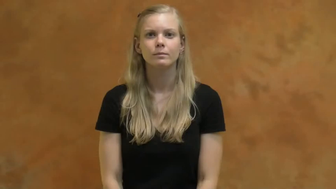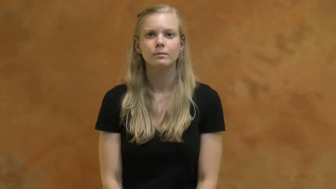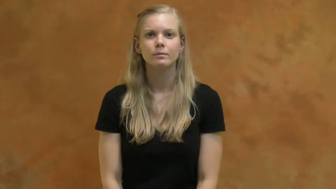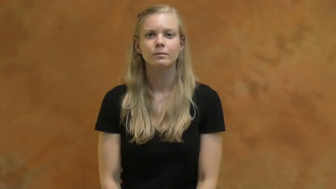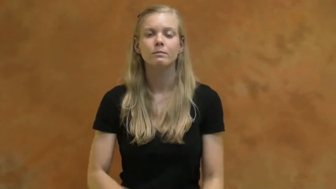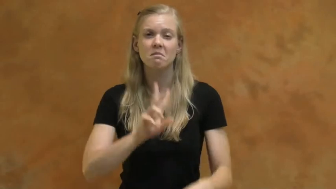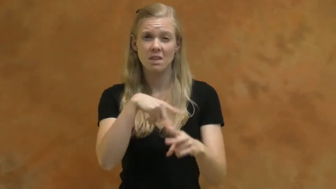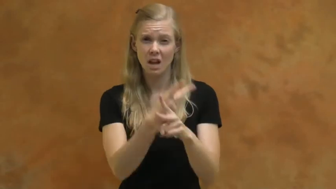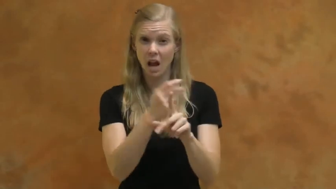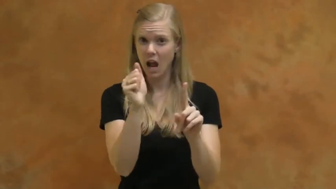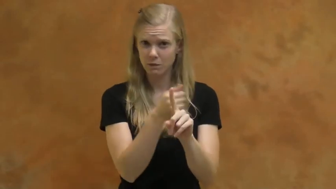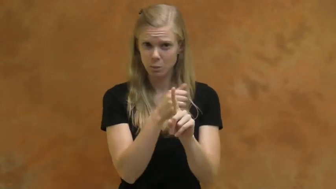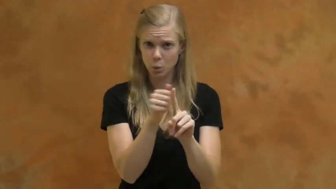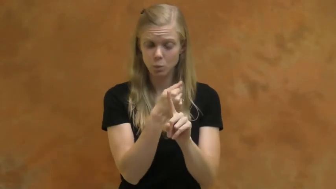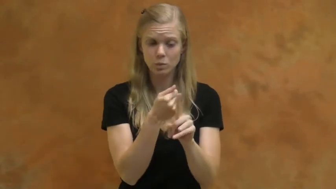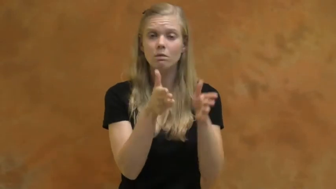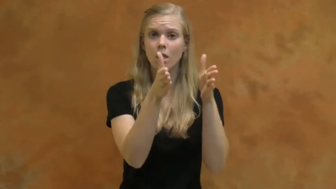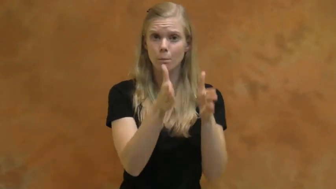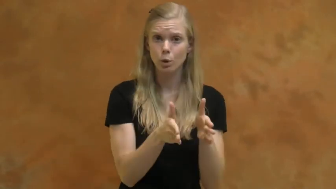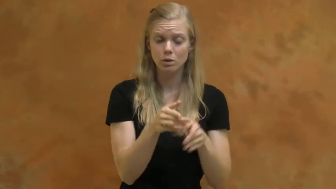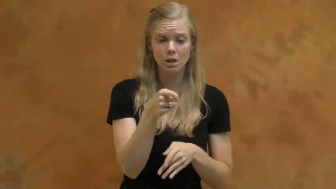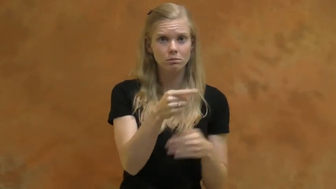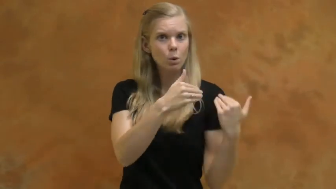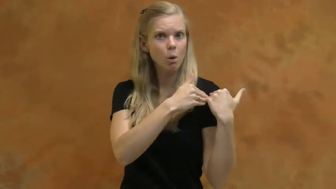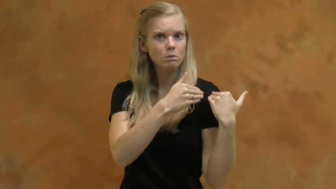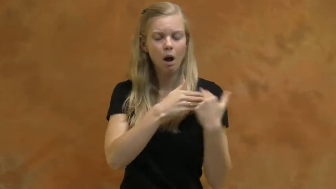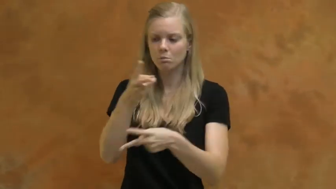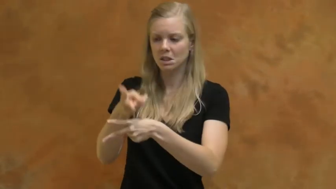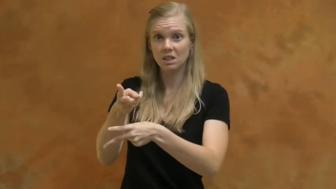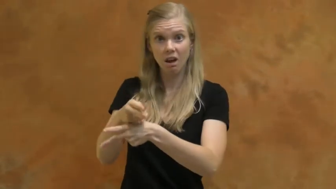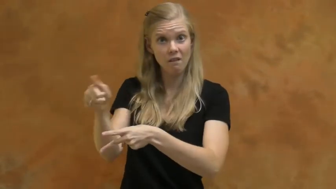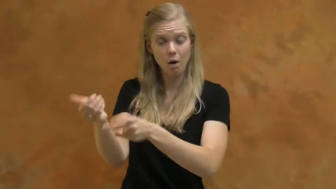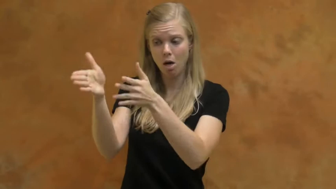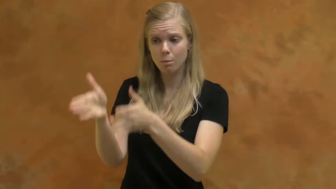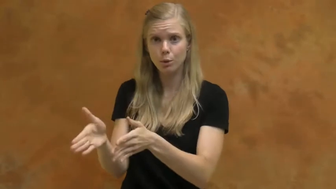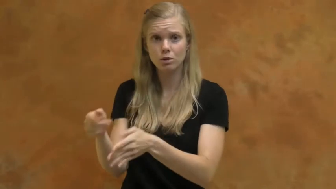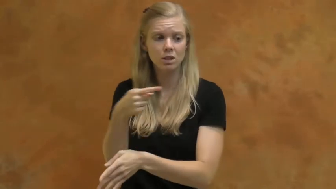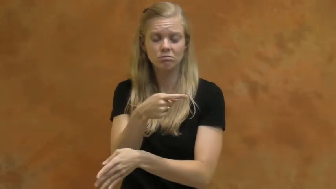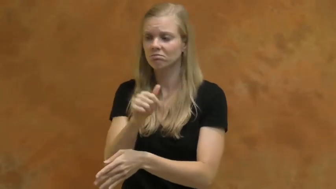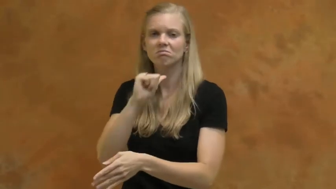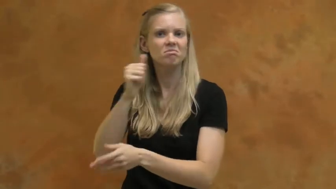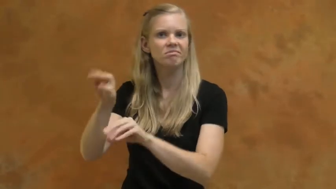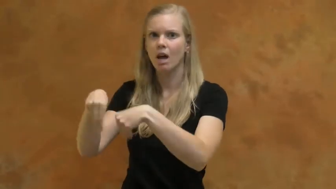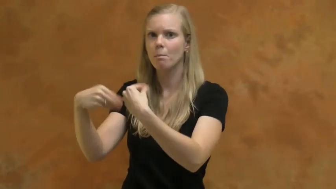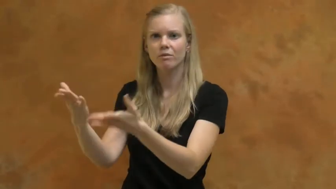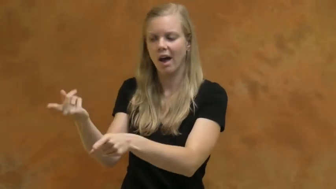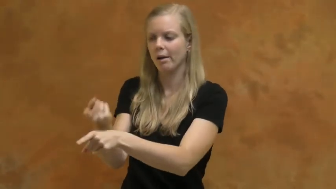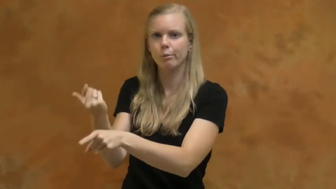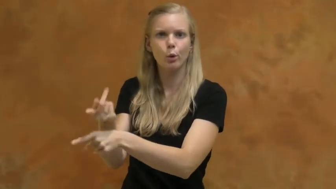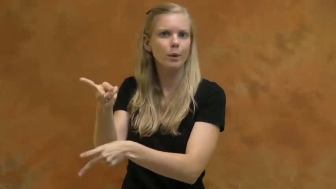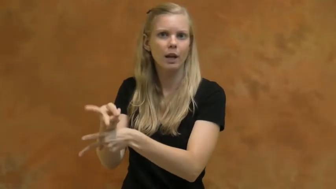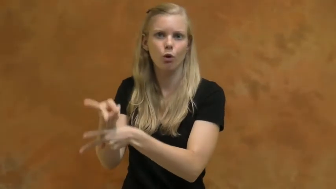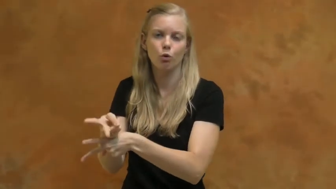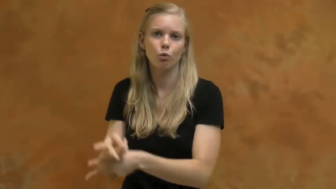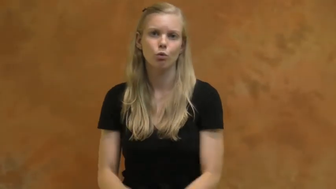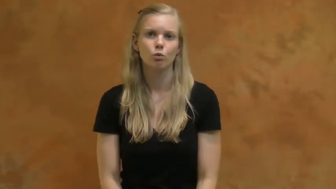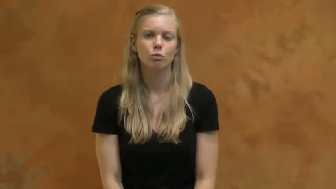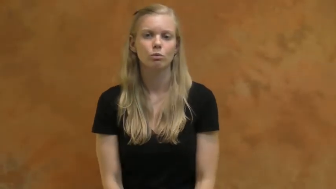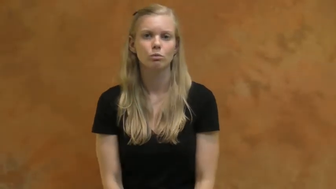neglect